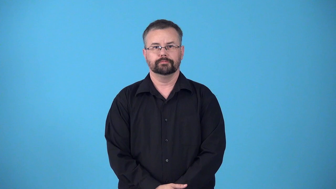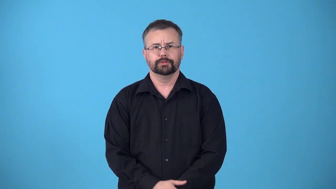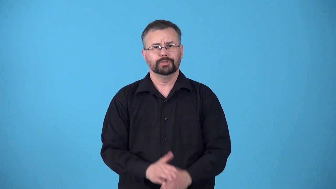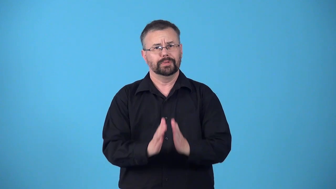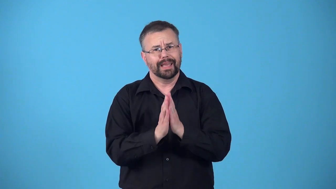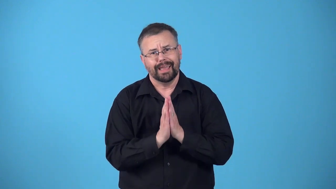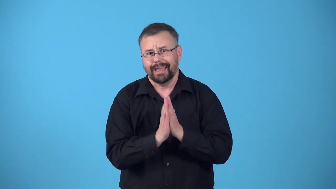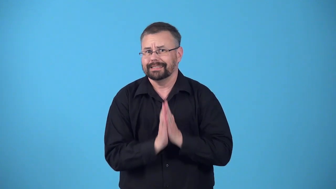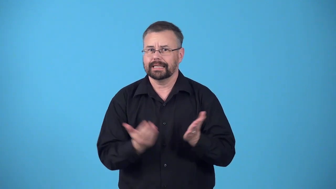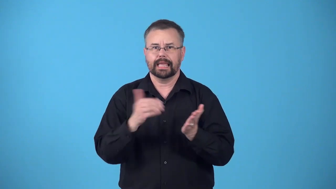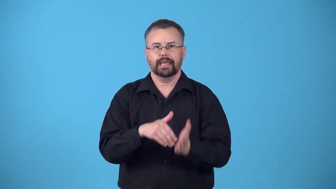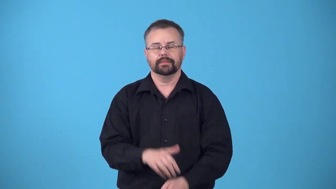replead